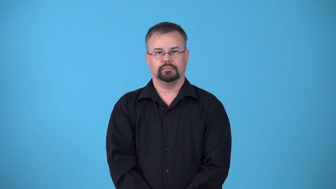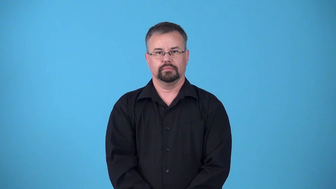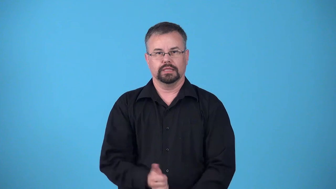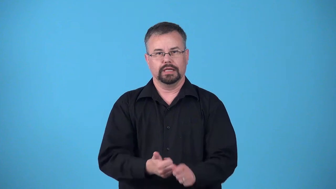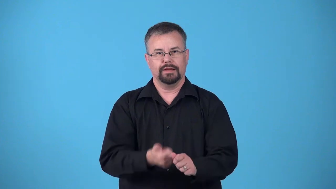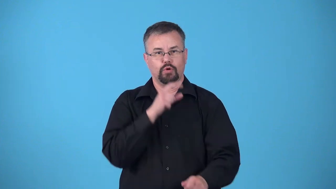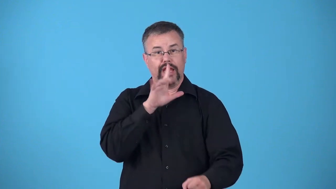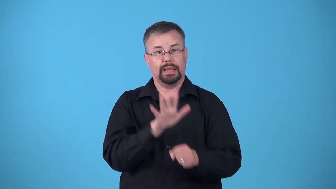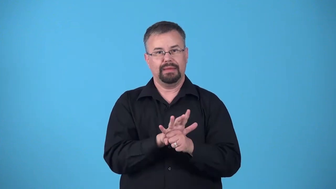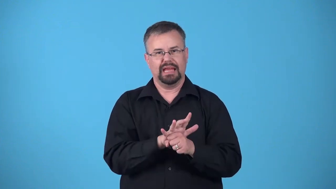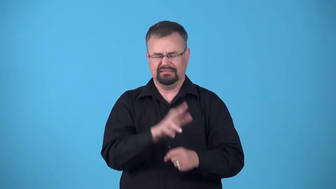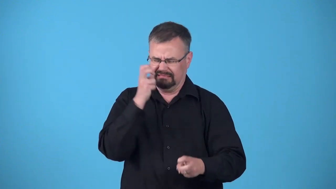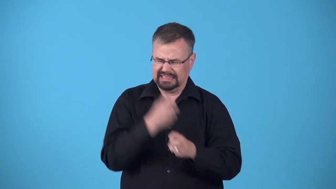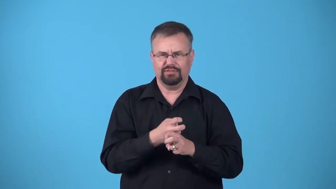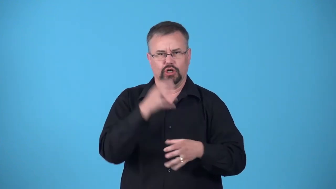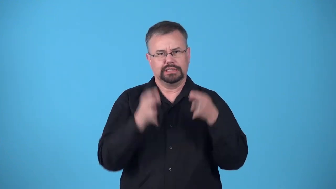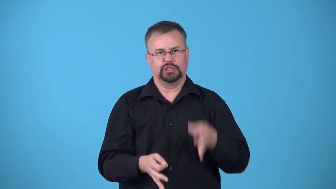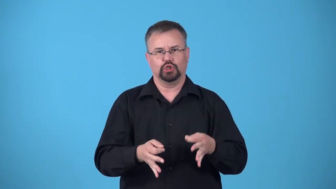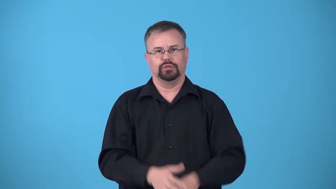hedge your bets